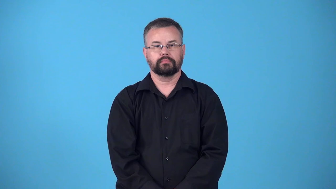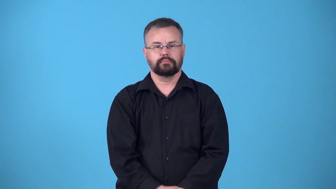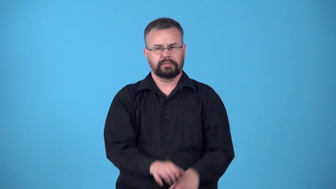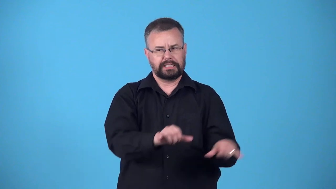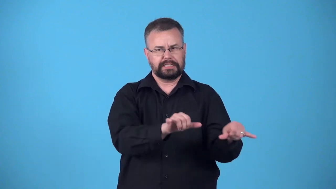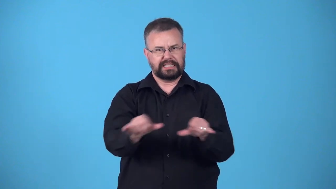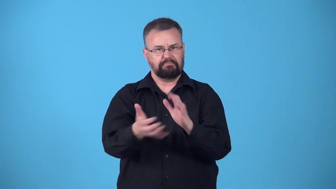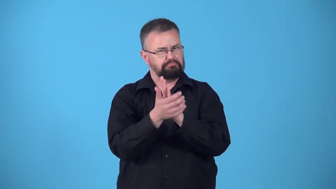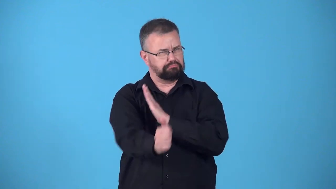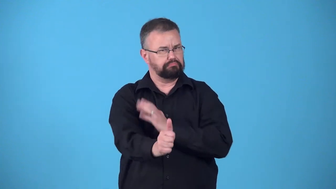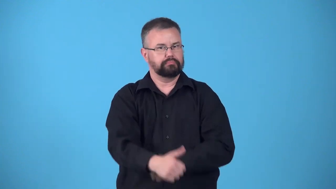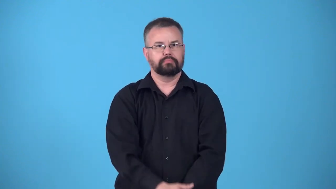evenly matched